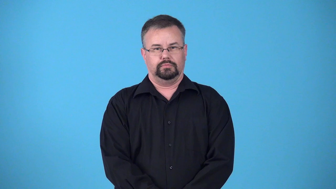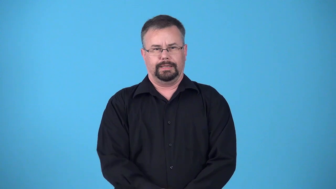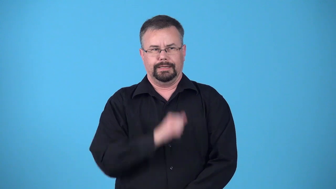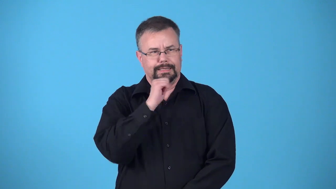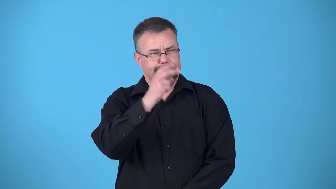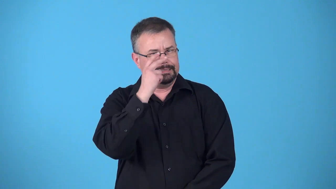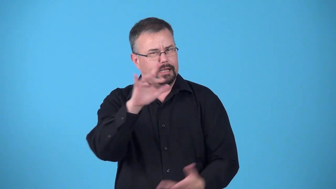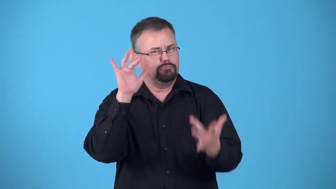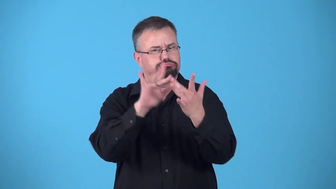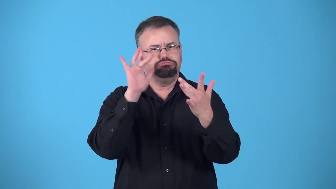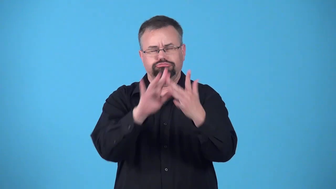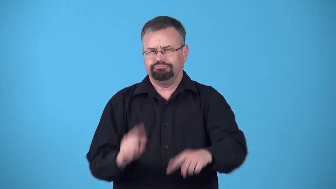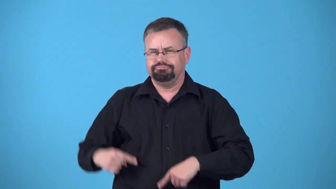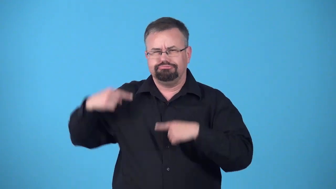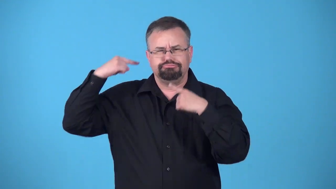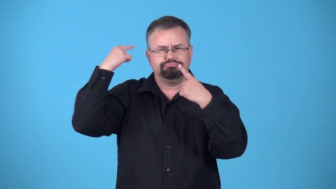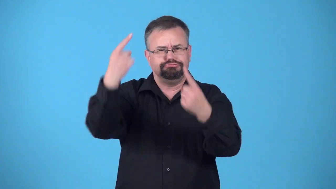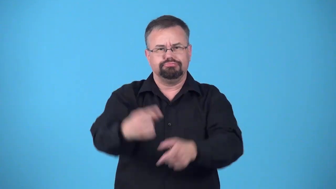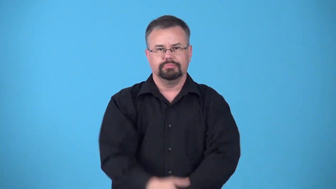long time no hear, long time no see